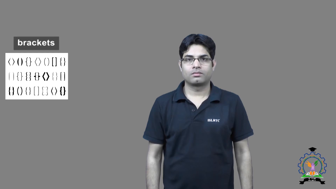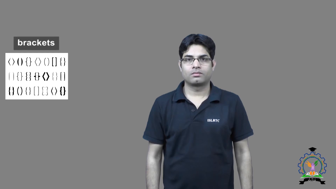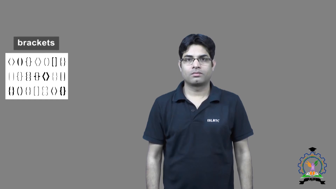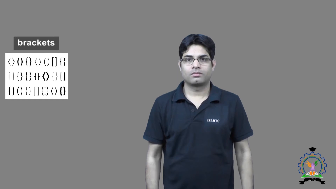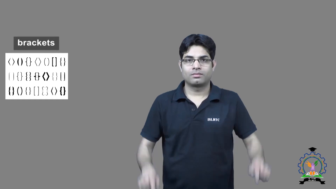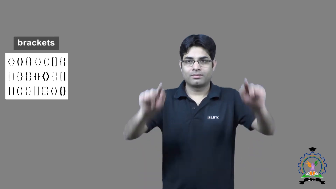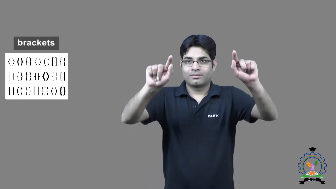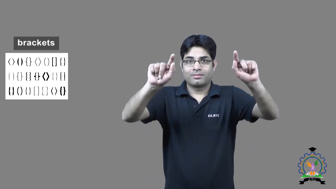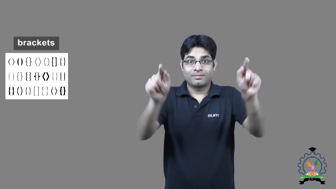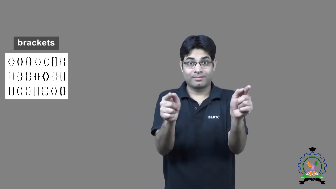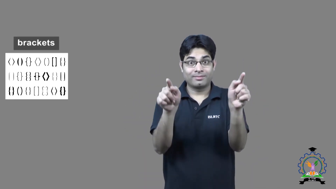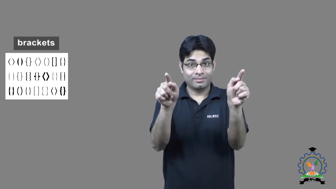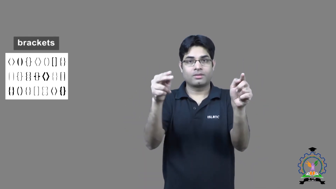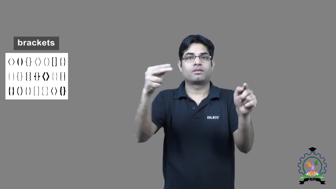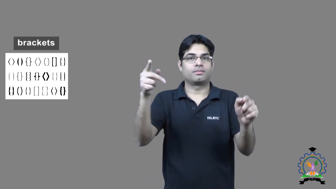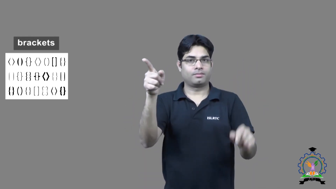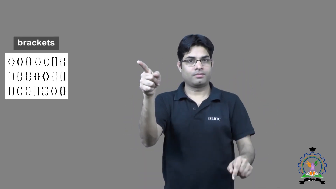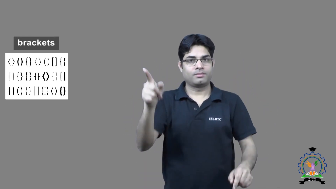brackets